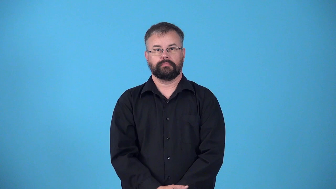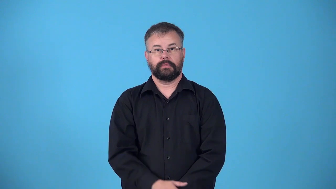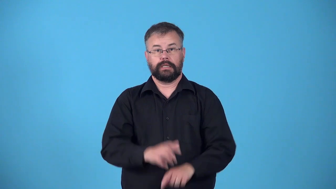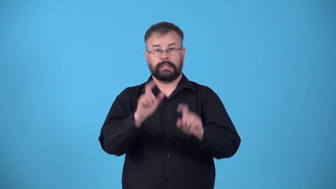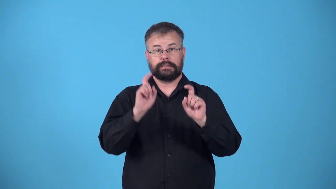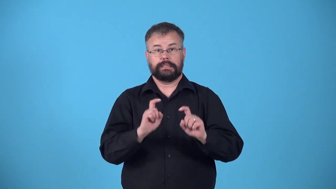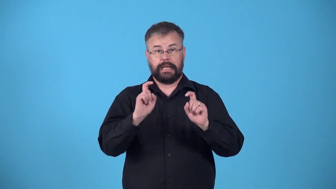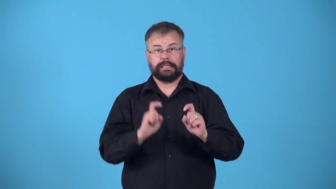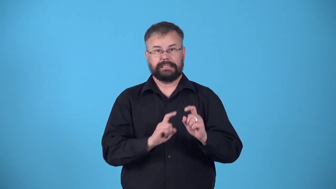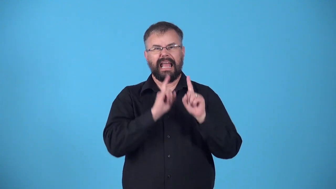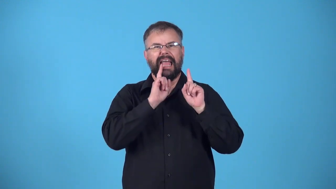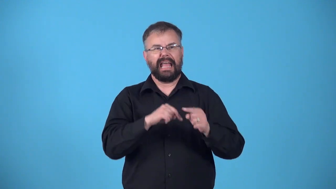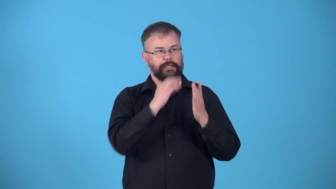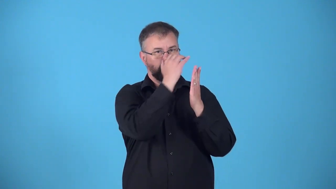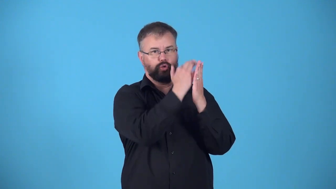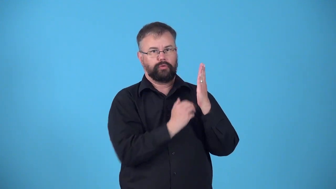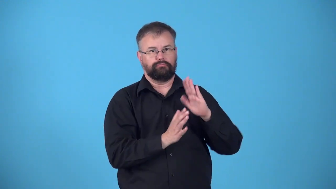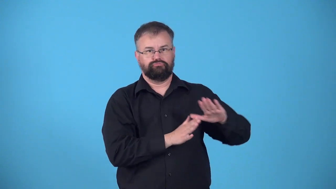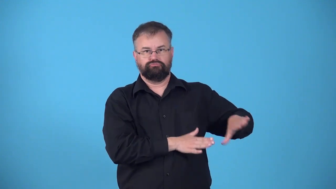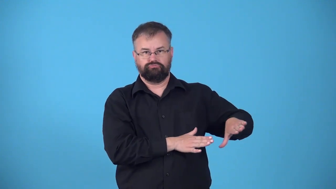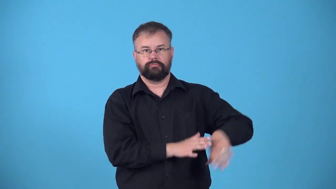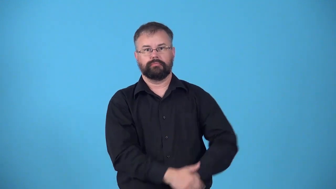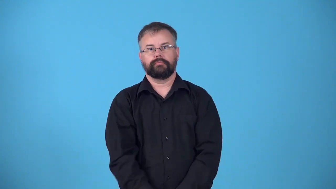answer key